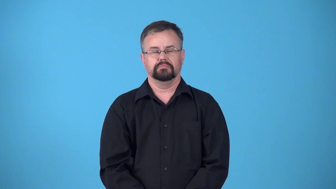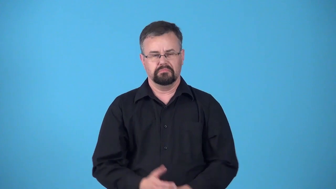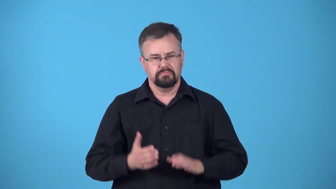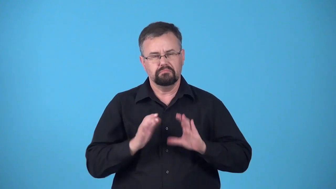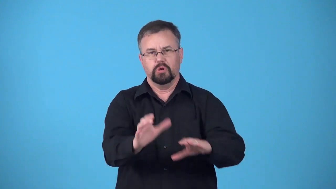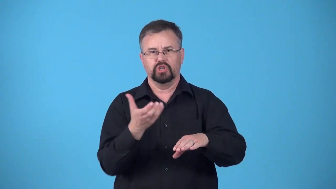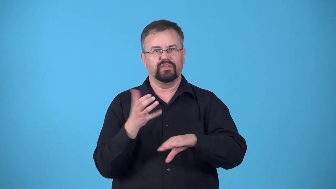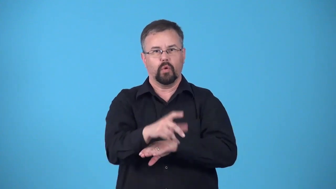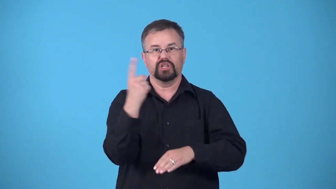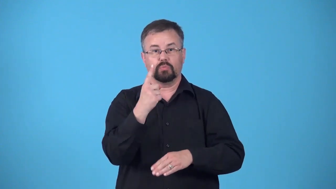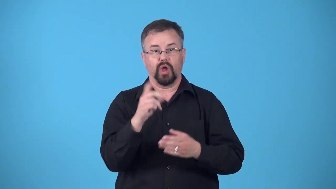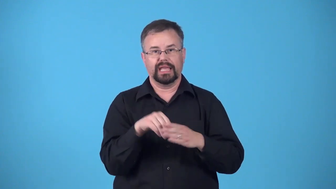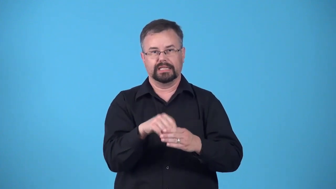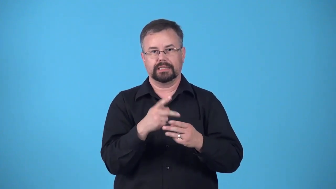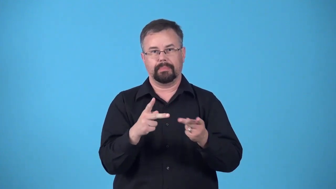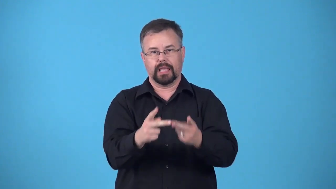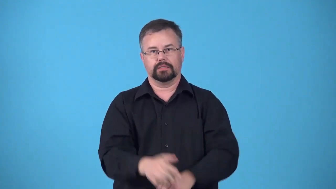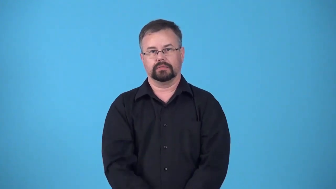bundle